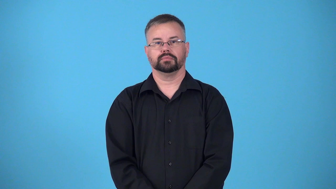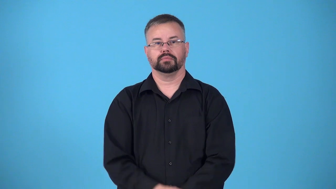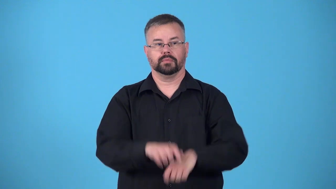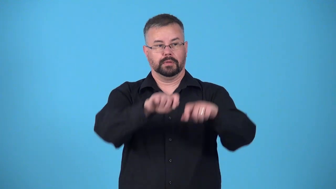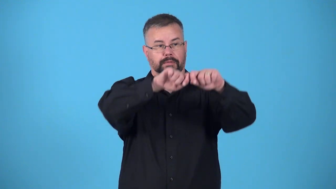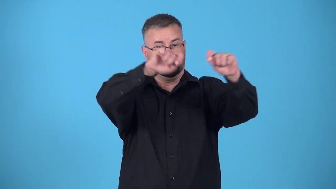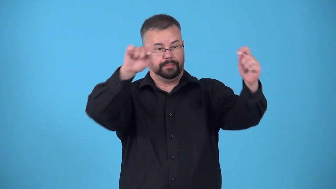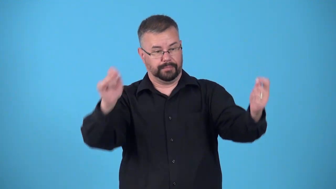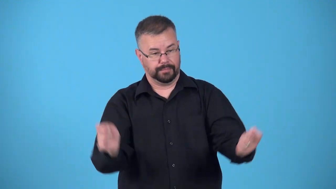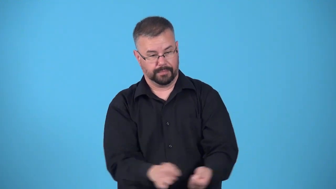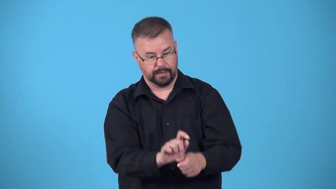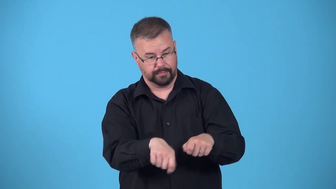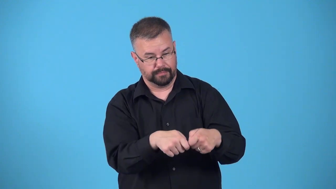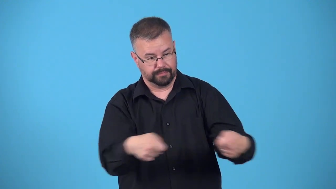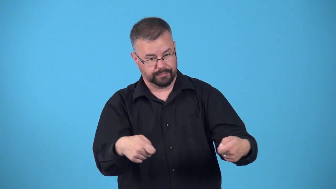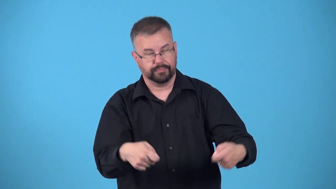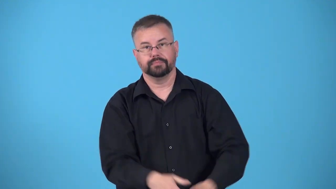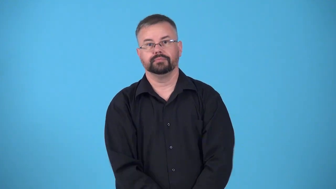slip around and tie